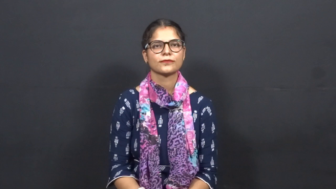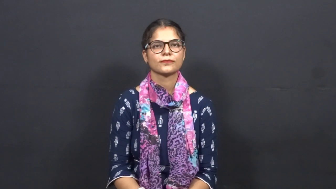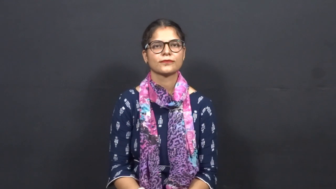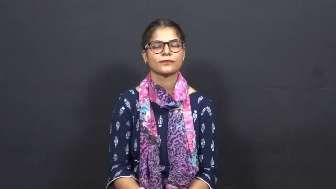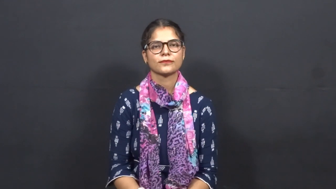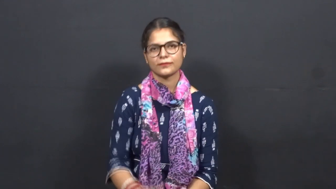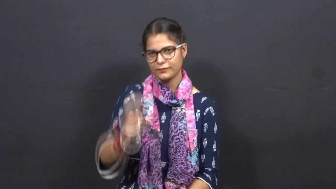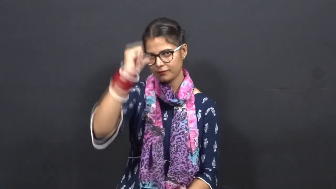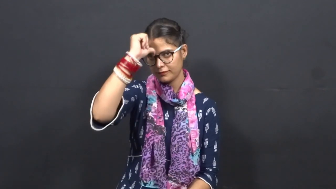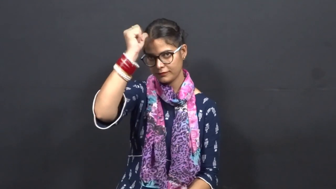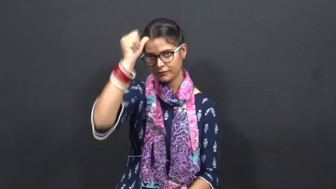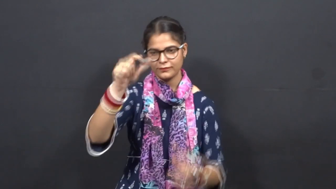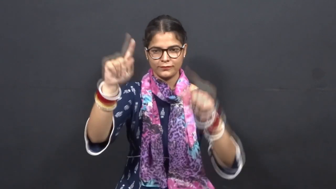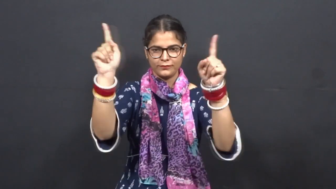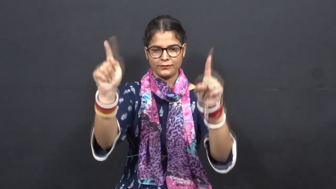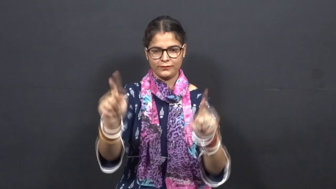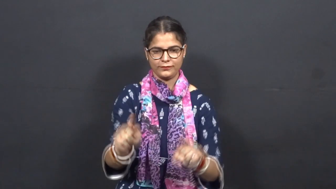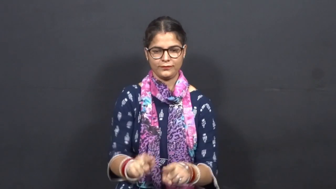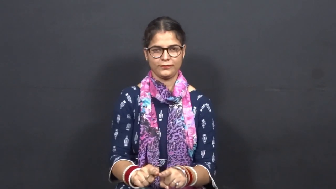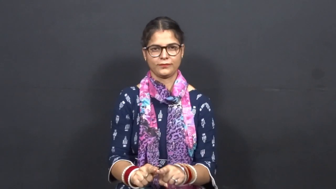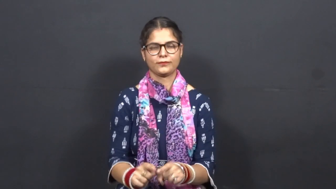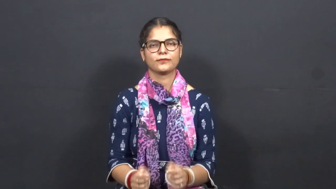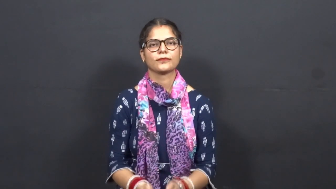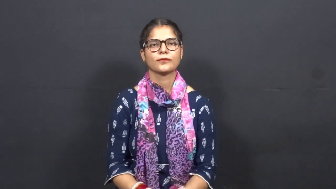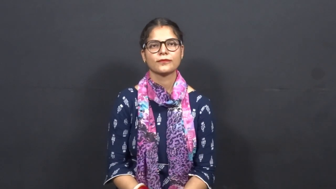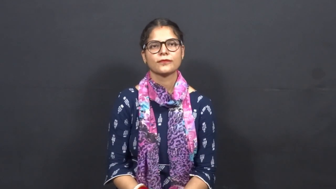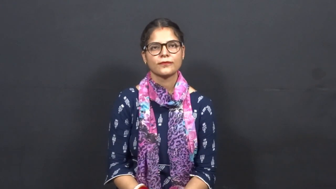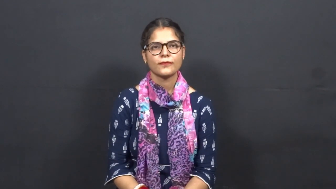India